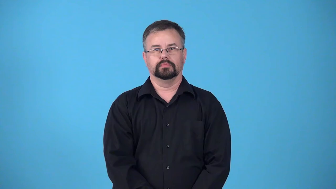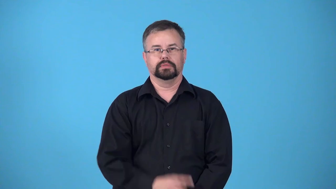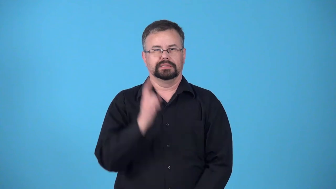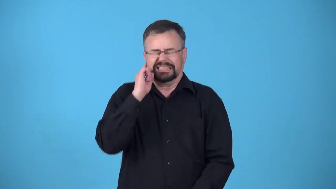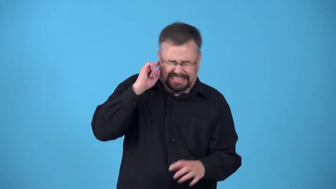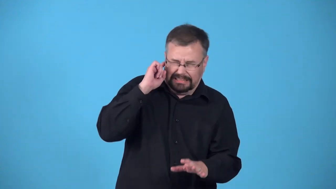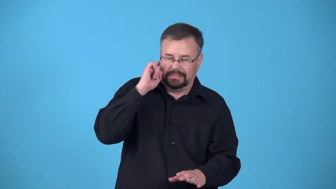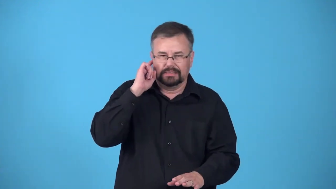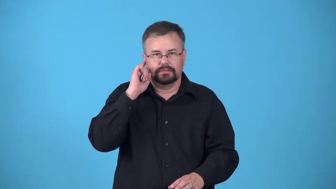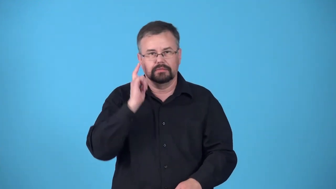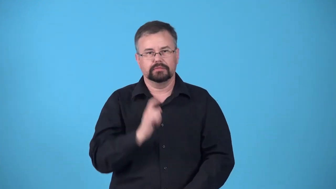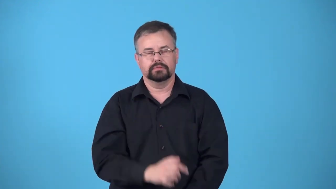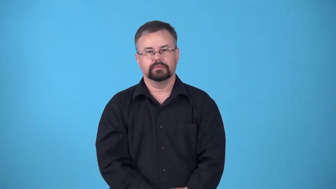brittle